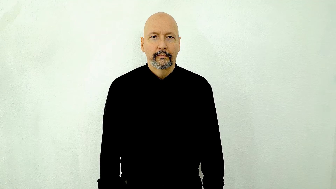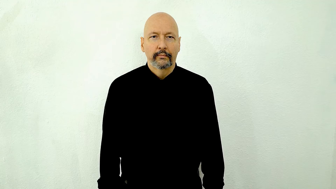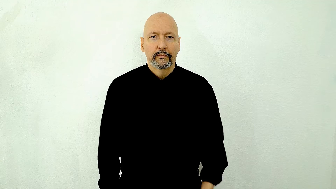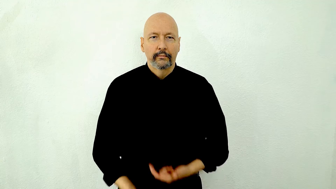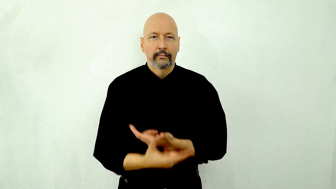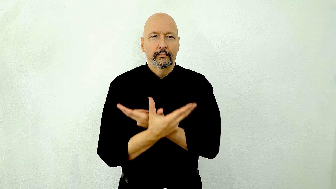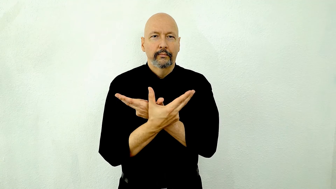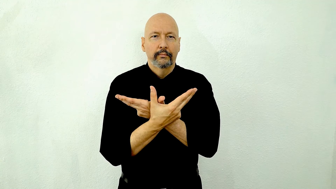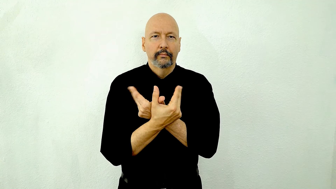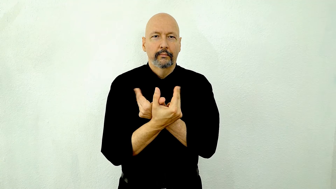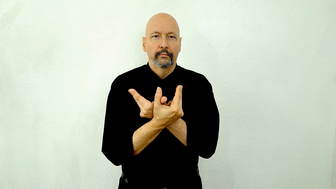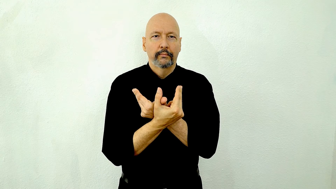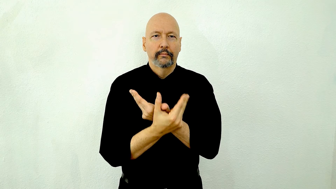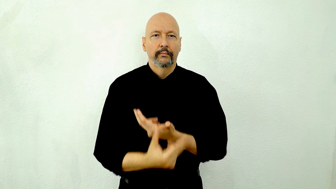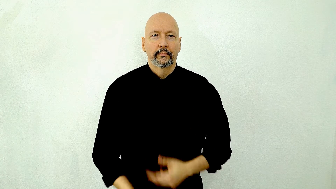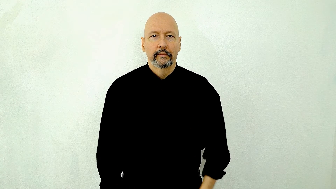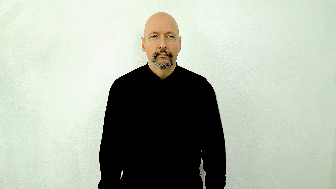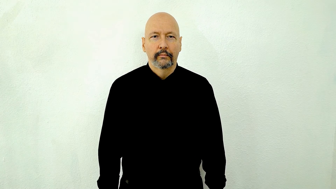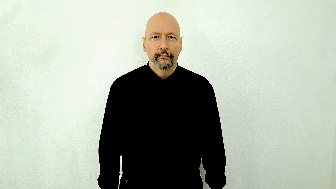DRAGONFLY (two-fingered version of butterfly)